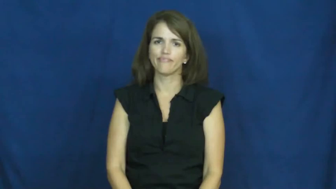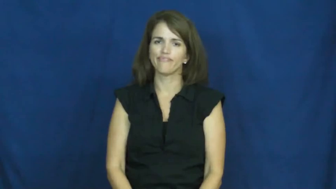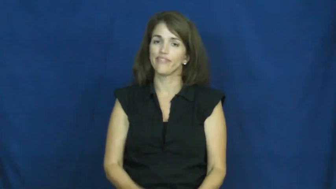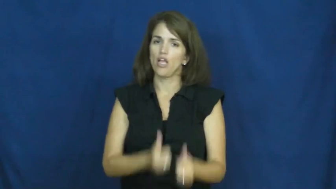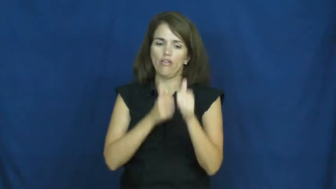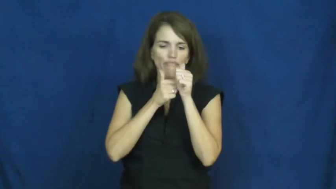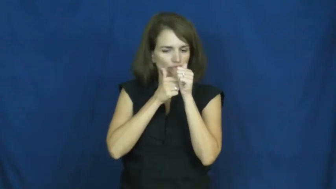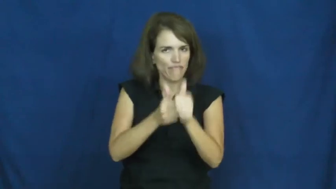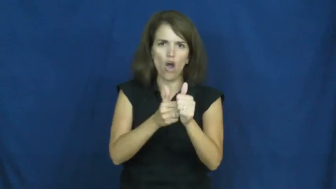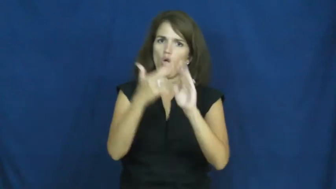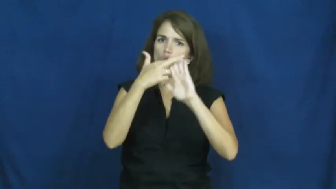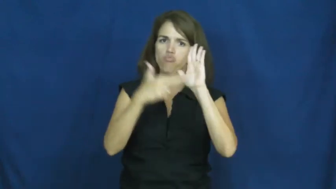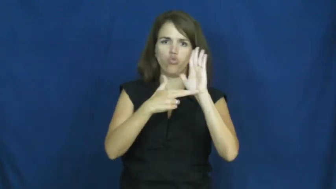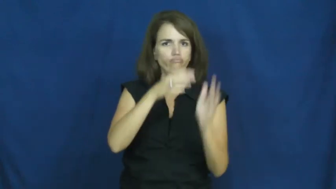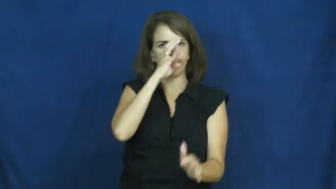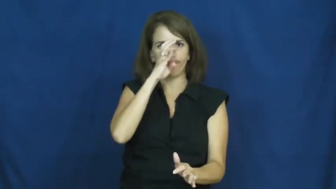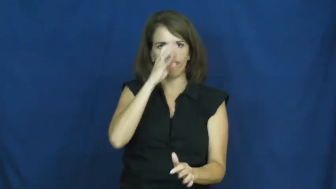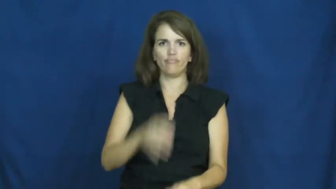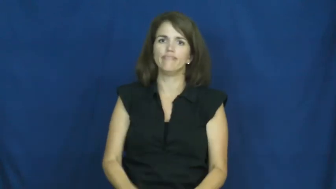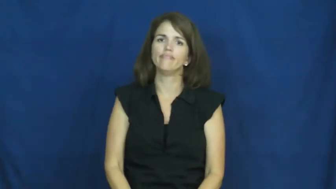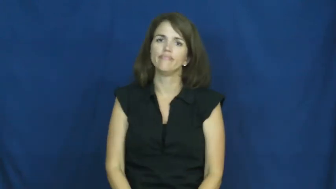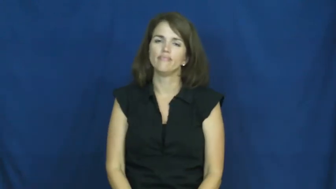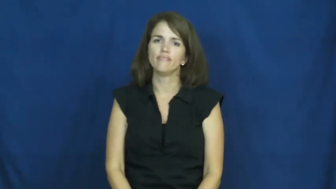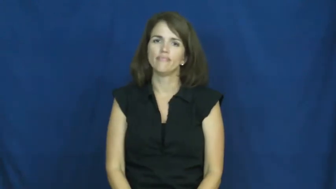by the book